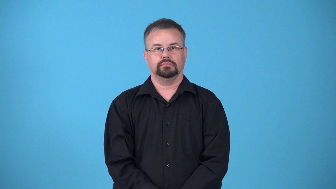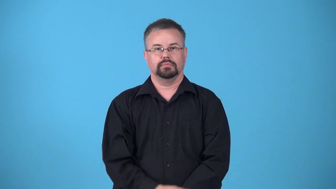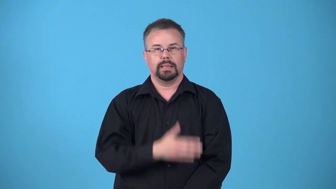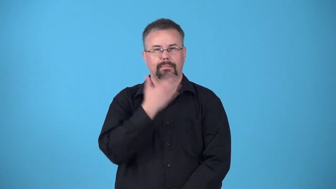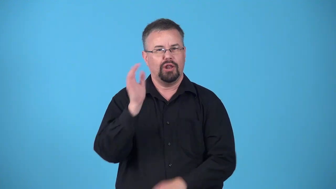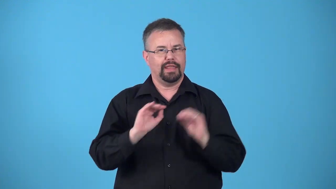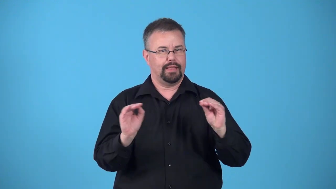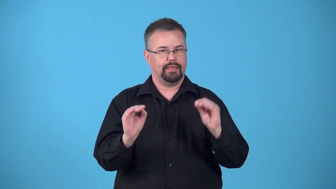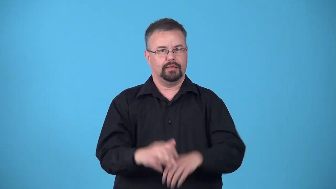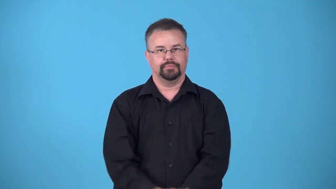it's better than a sharp stick in the eye